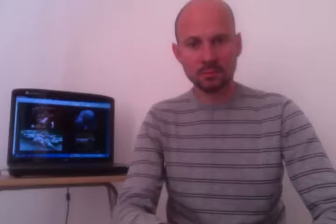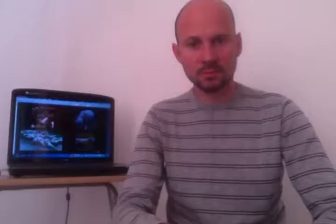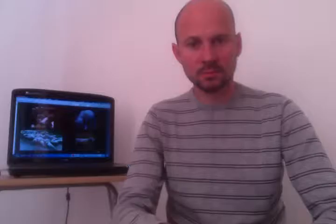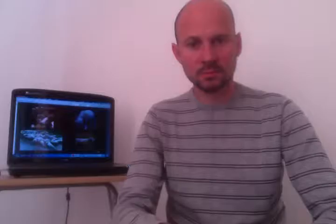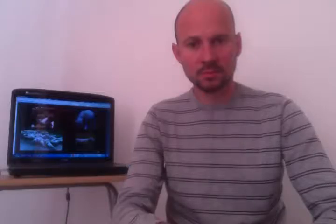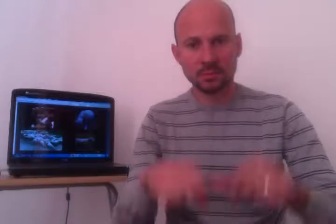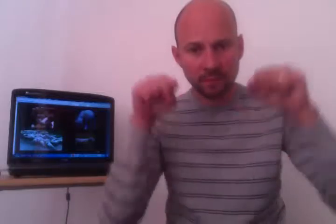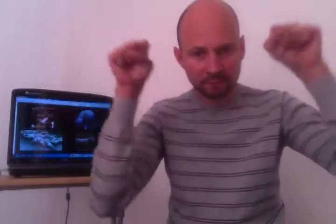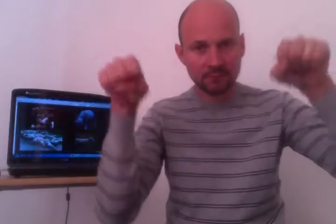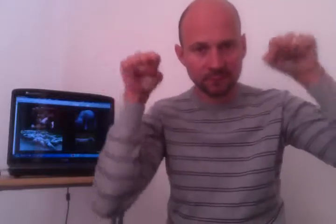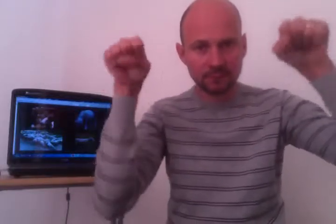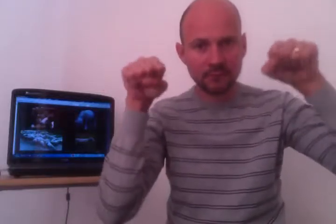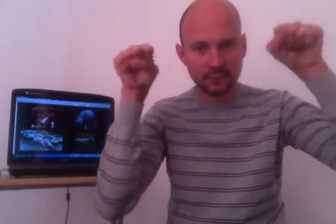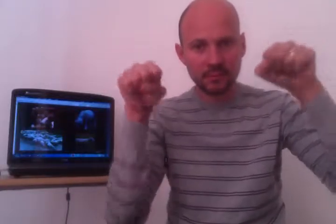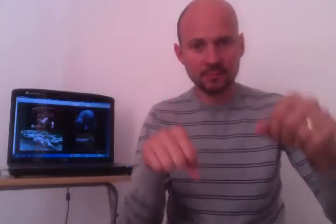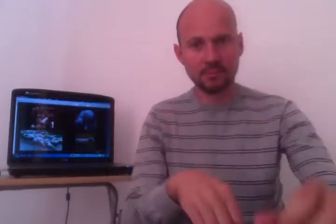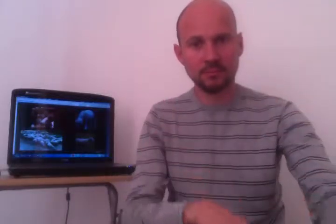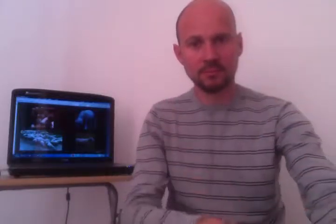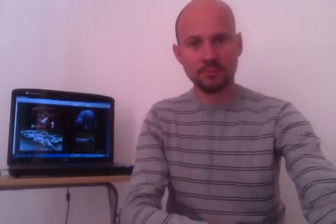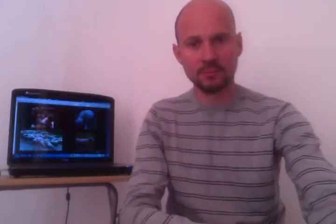sheep